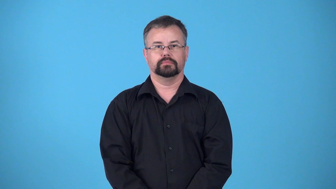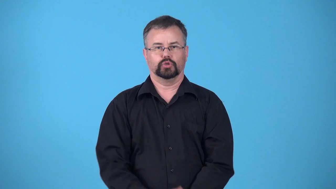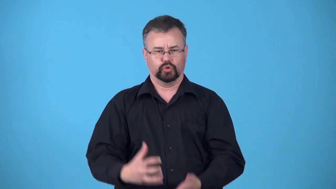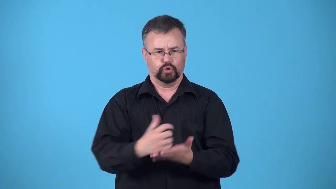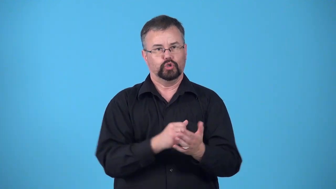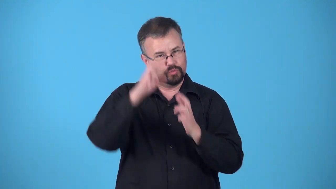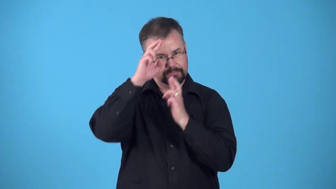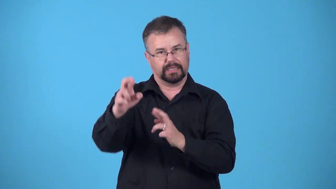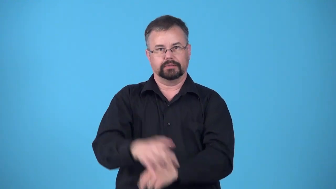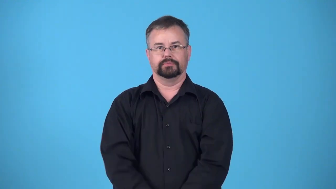conquer